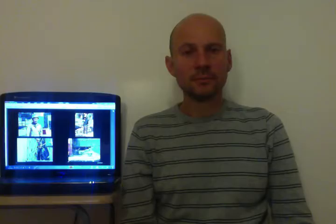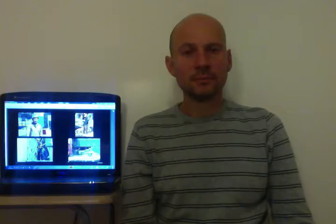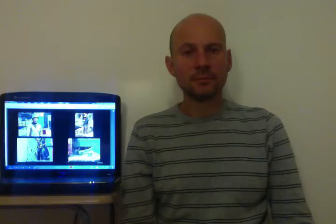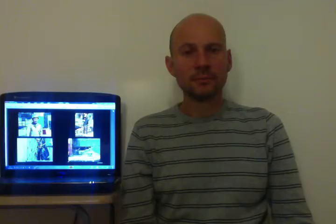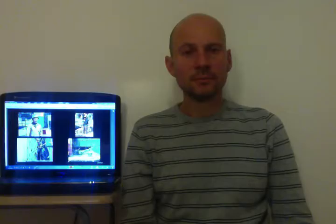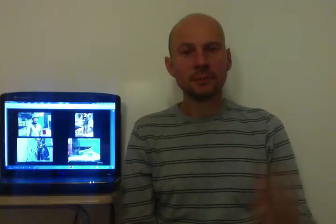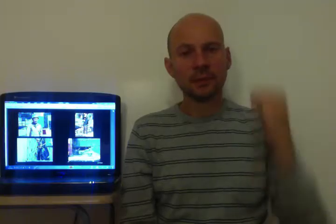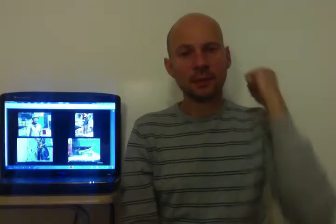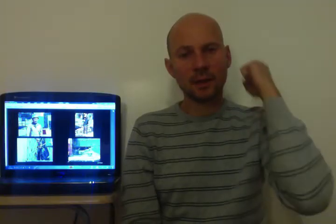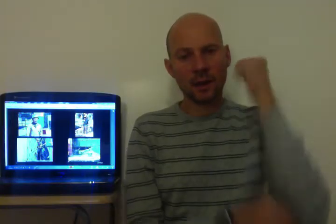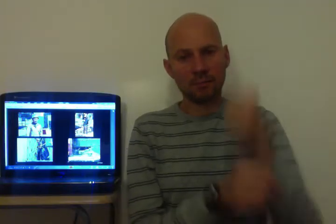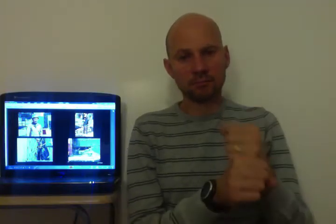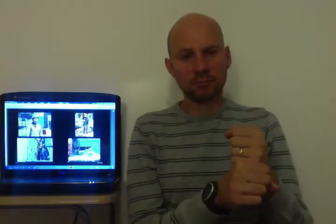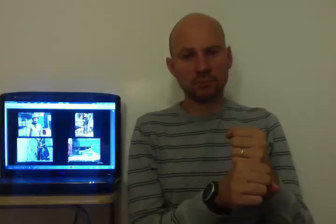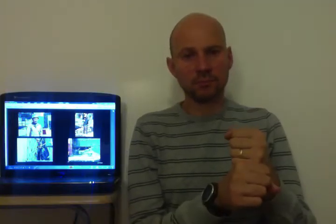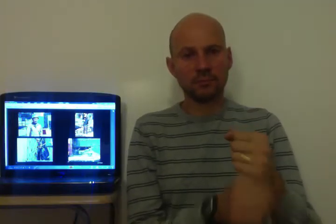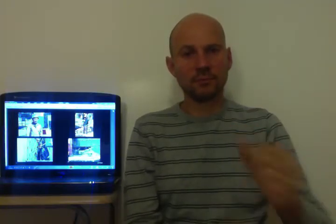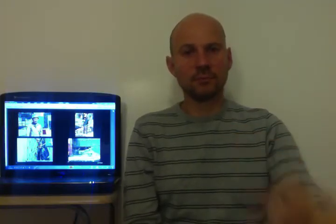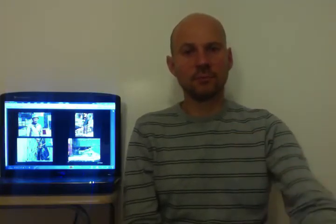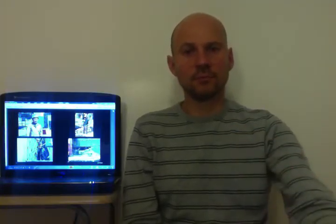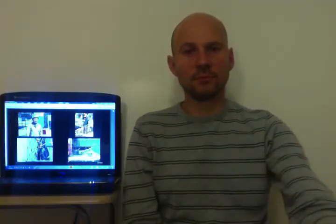constructionworker